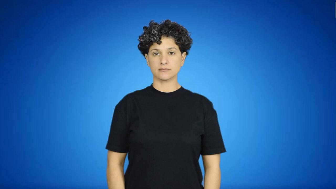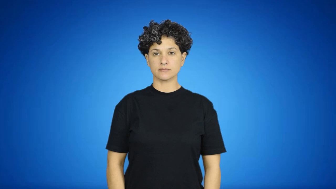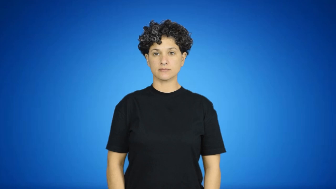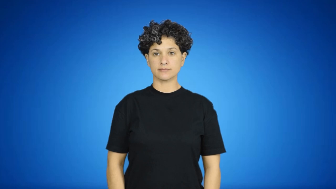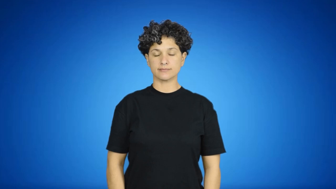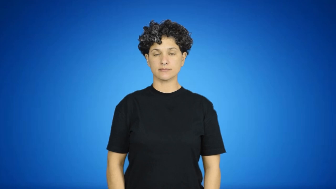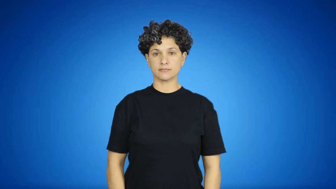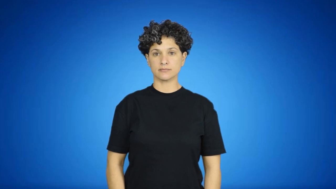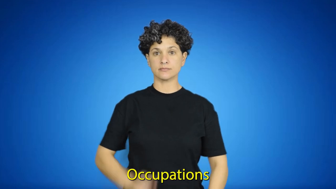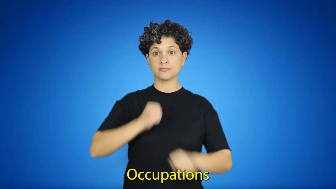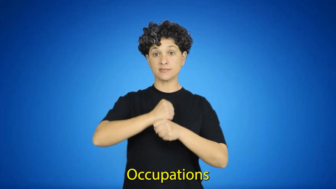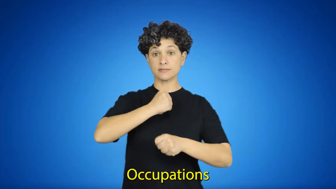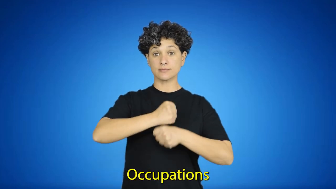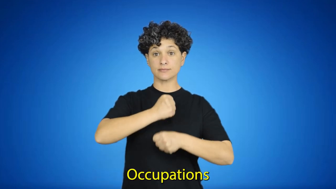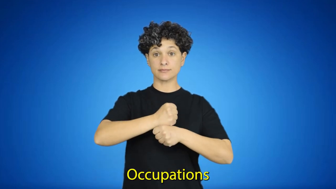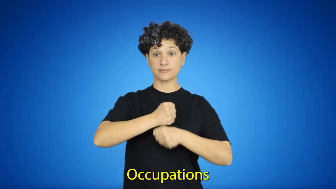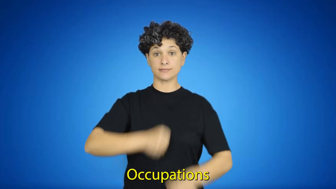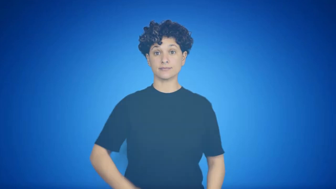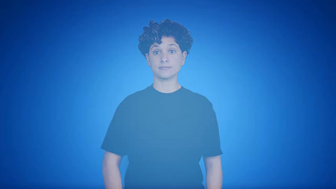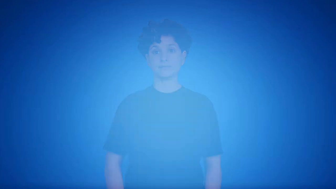Occupations